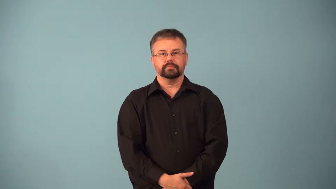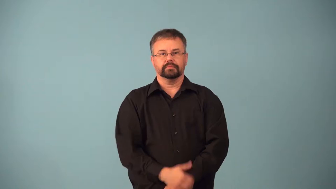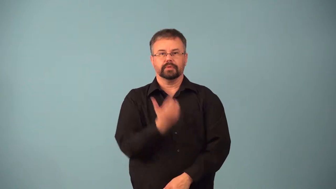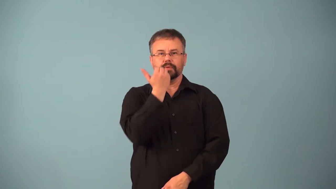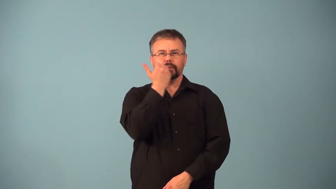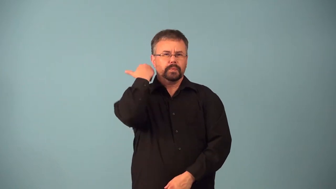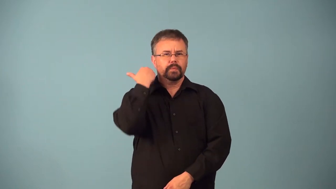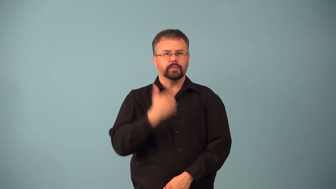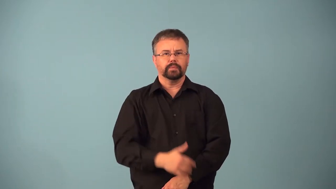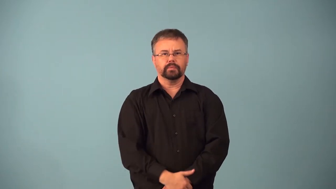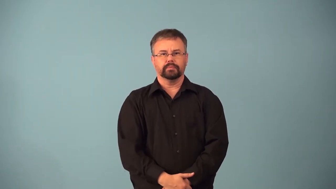absorb-use a lot of something